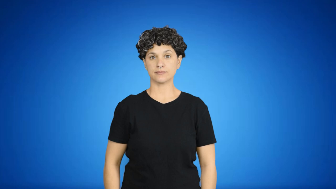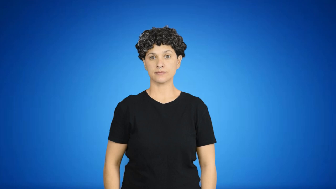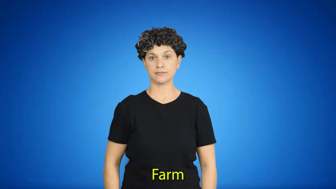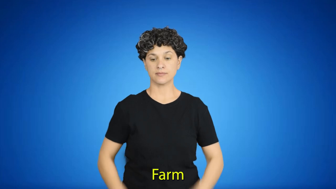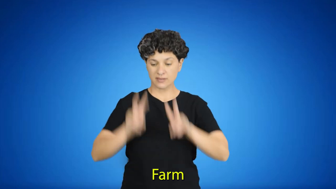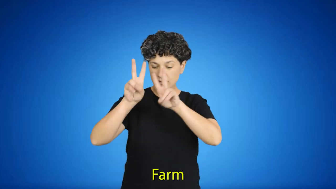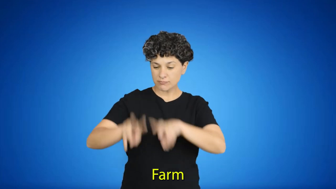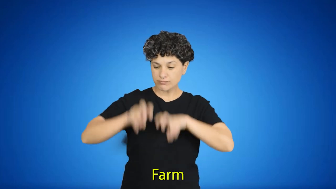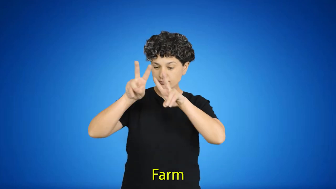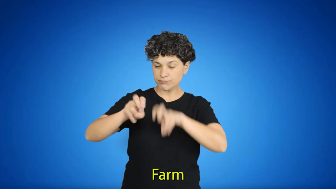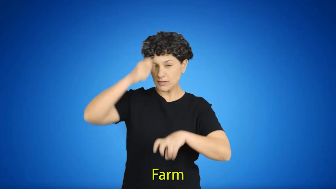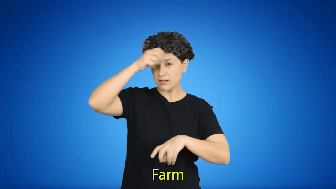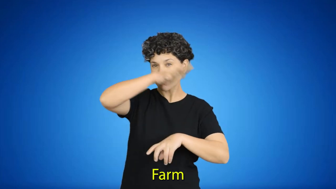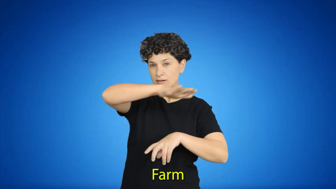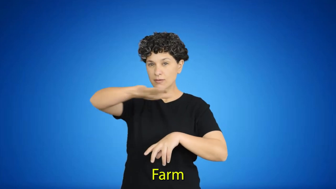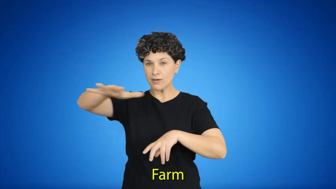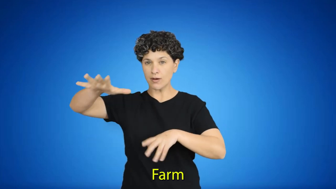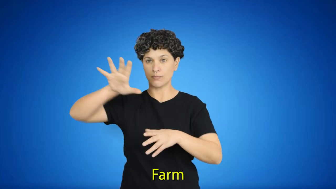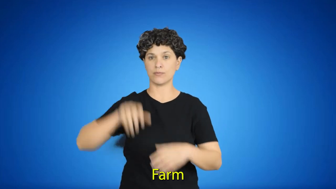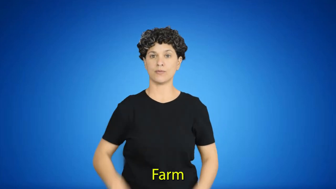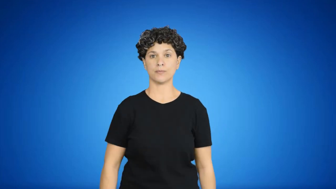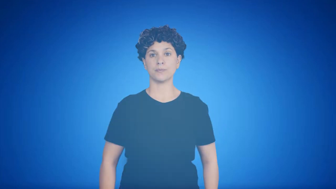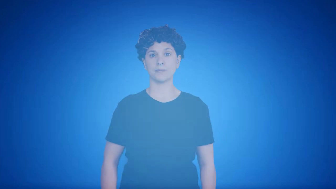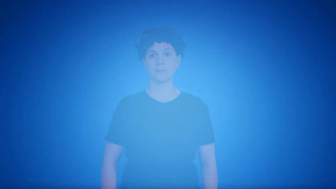Farm